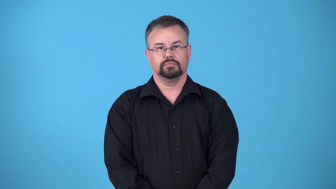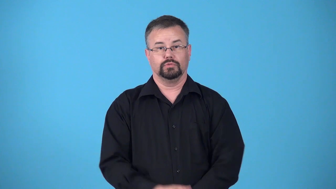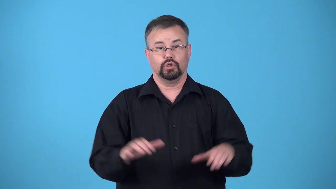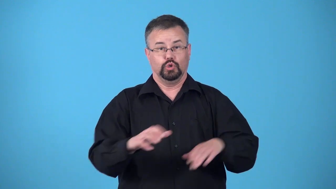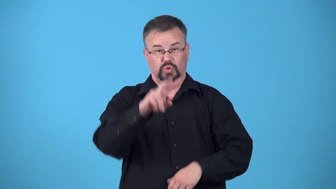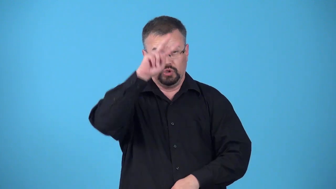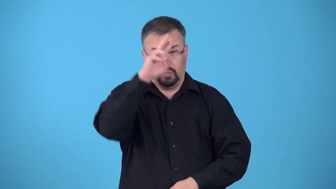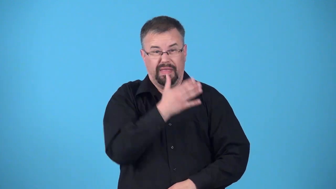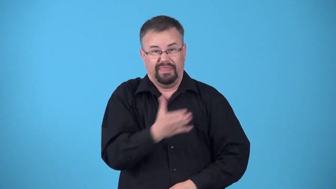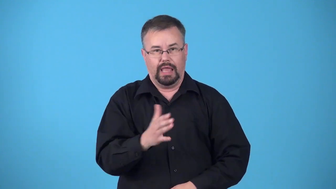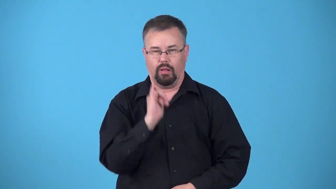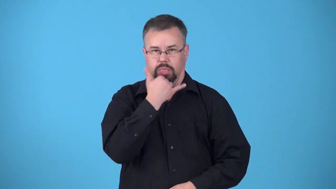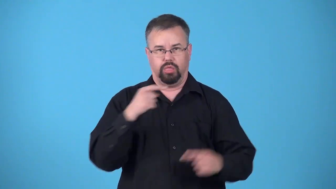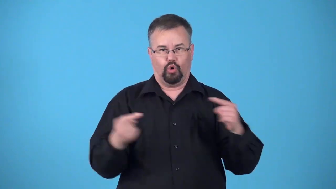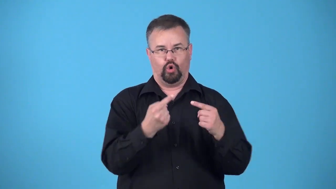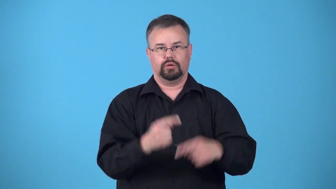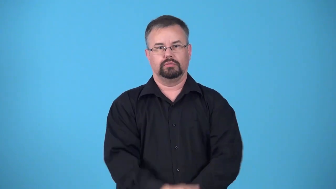mess with a bull, you get the horns